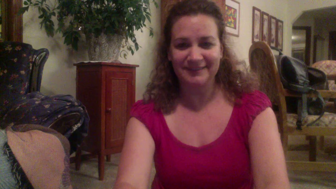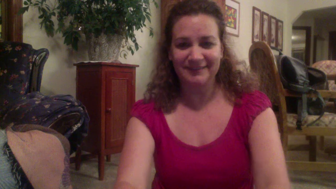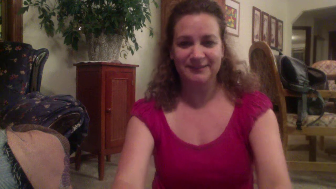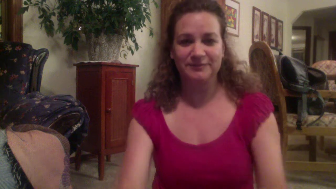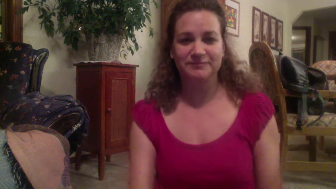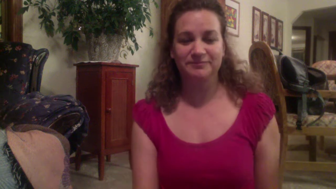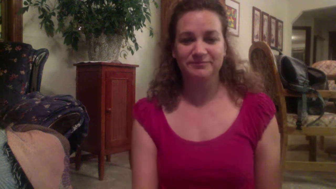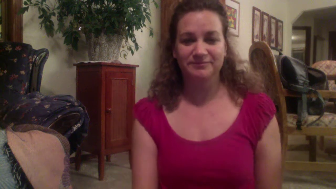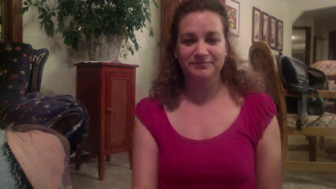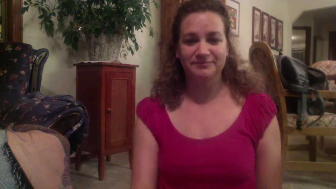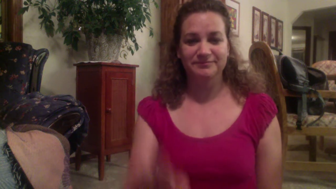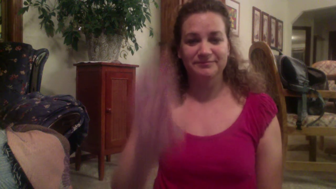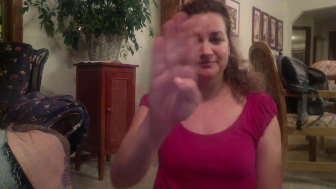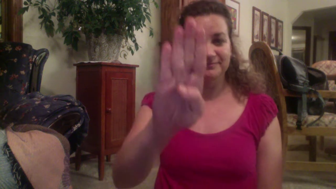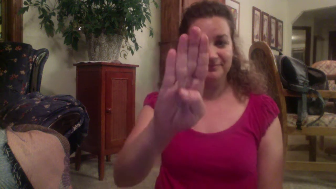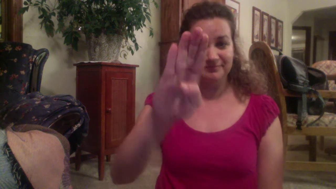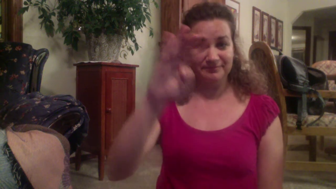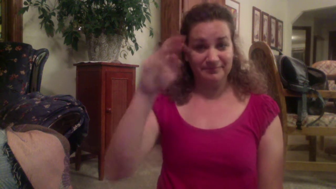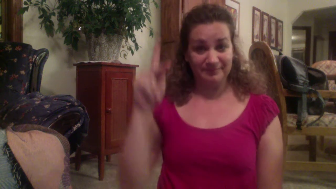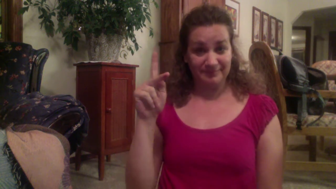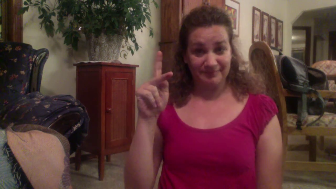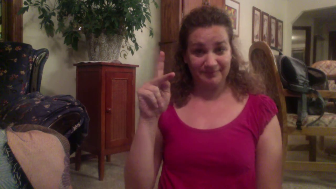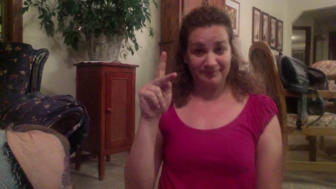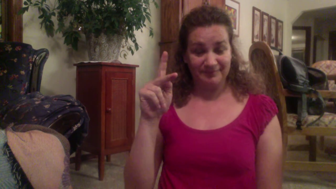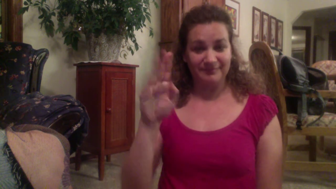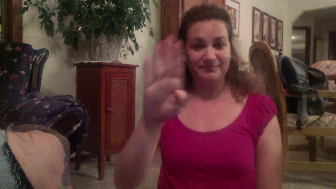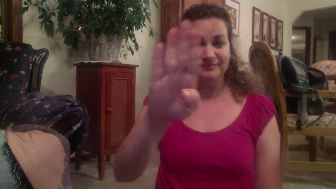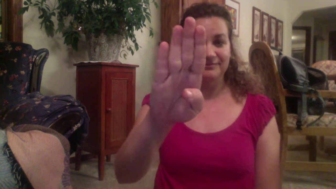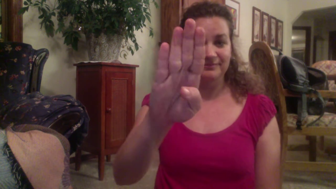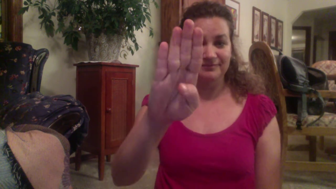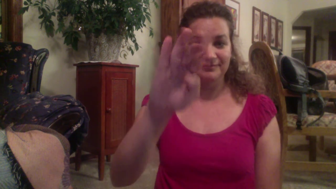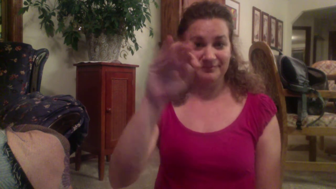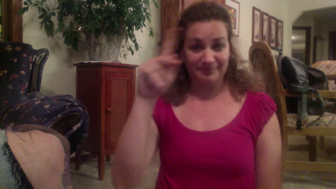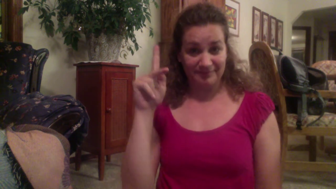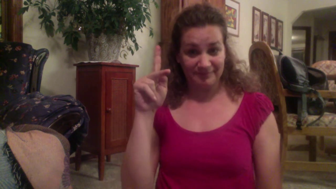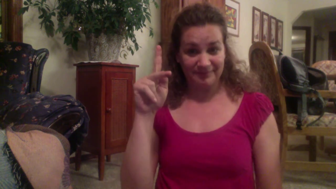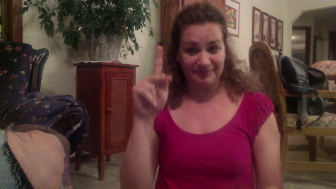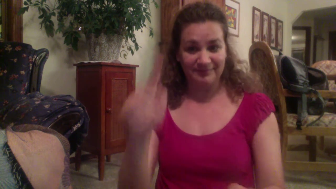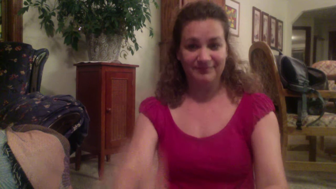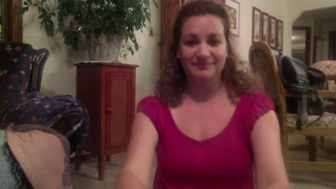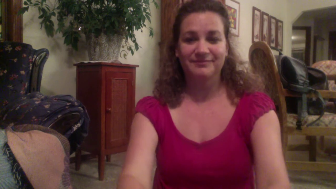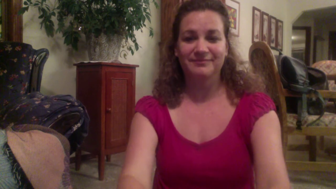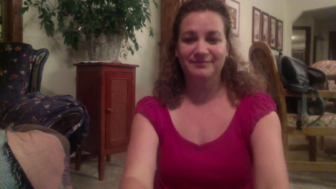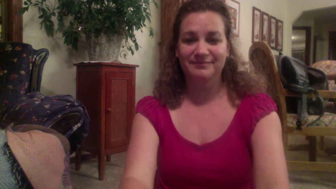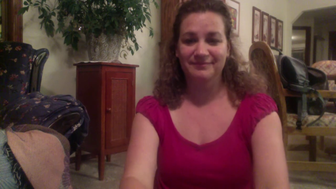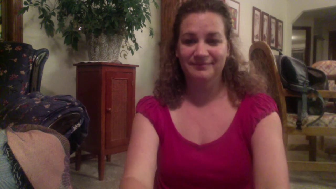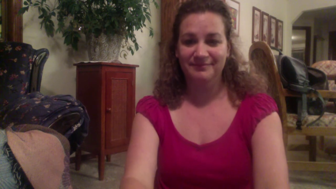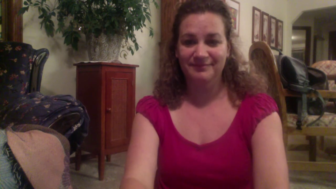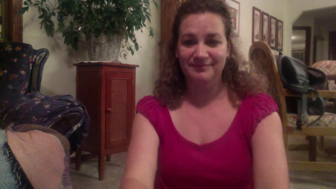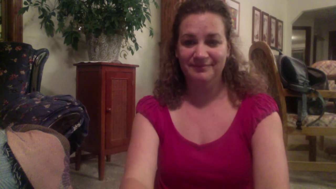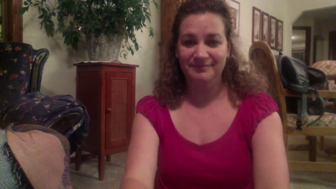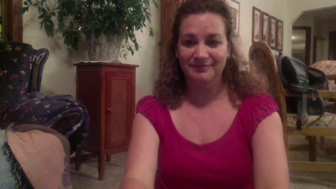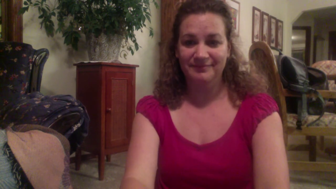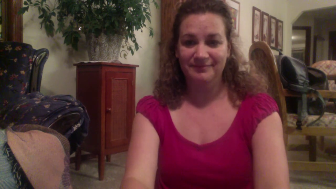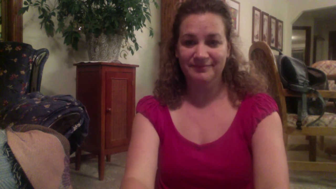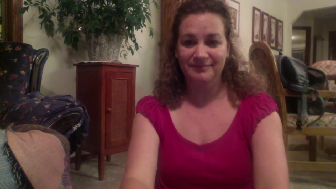BACK